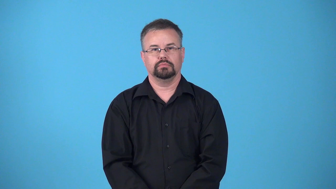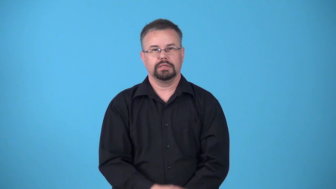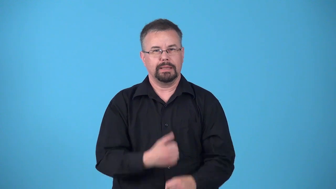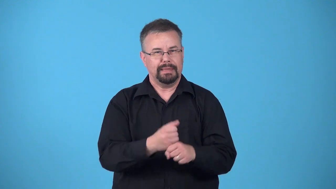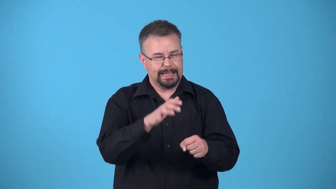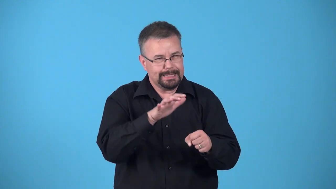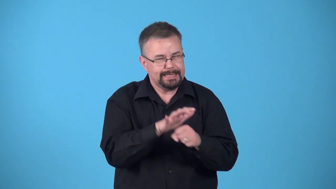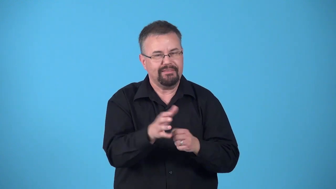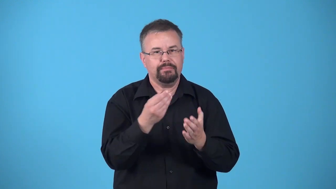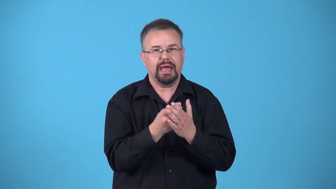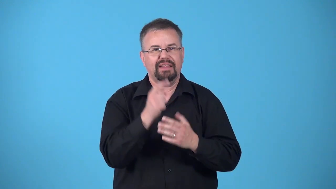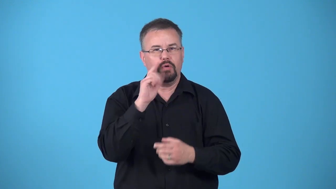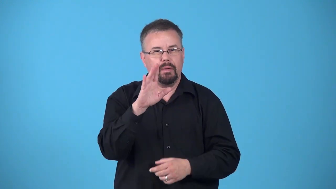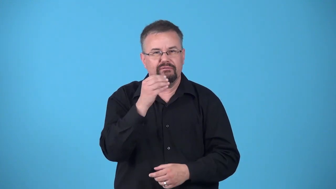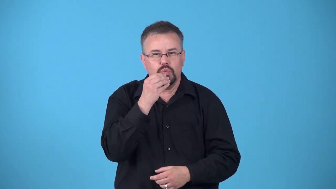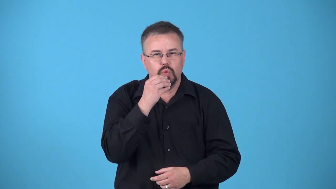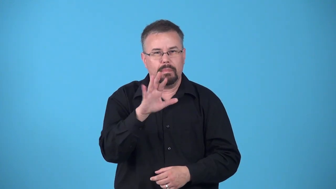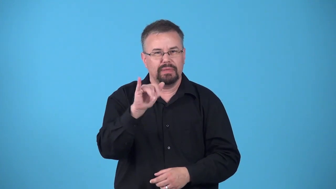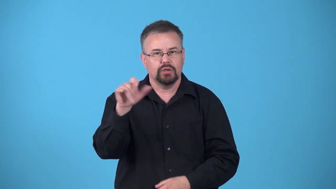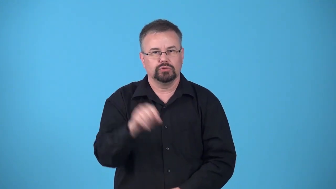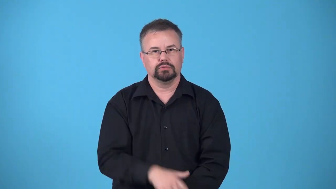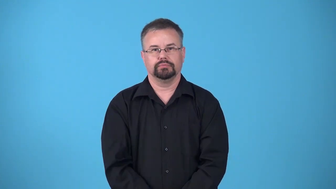keep the wolf at bay, keep the wolf from the door, keep something at bay